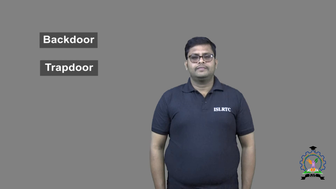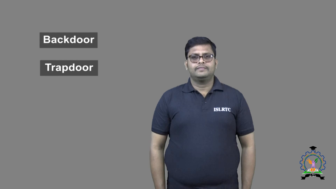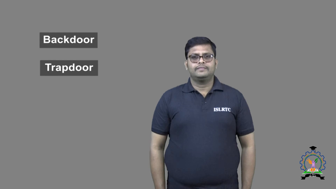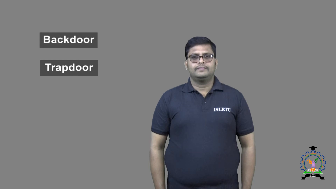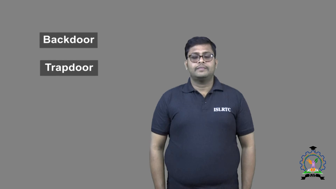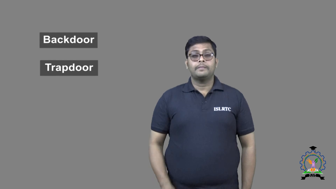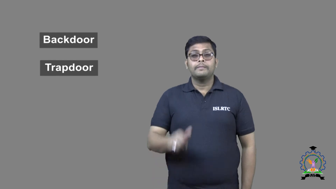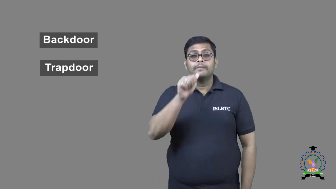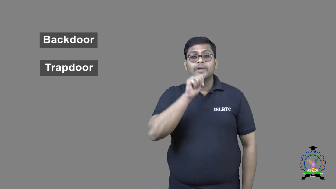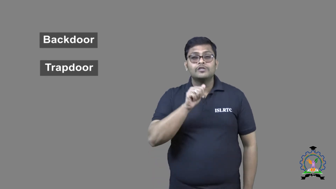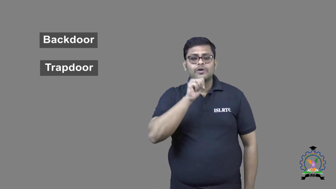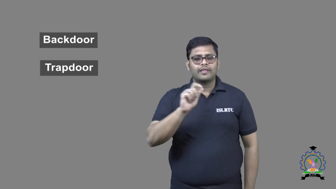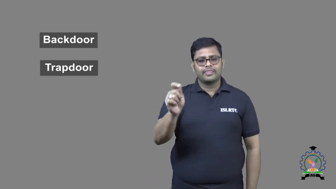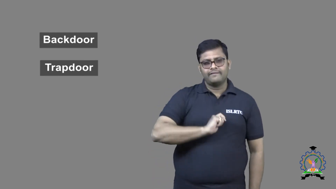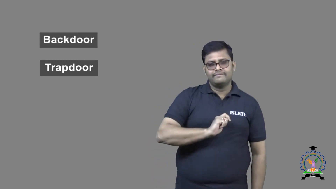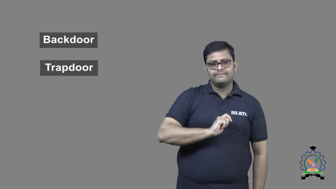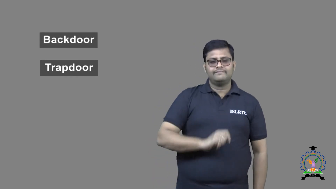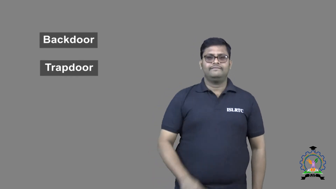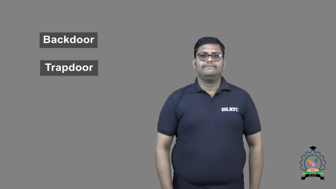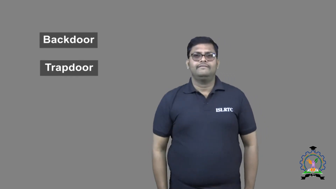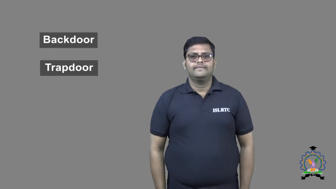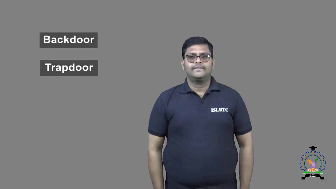Backdoor or Trapdoor 1